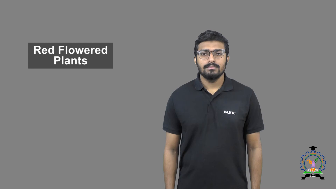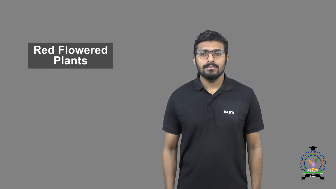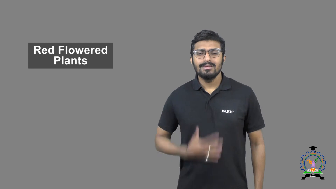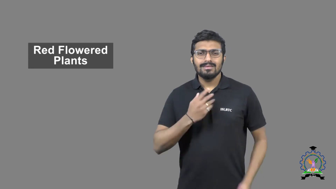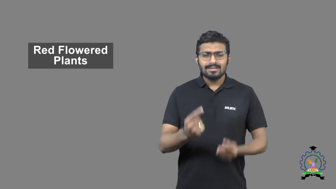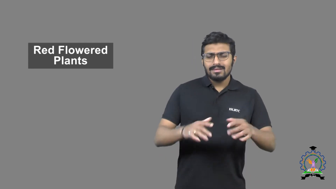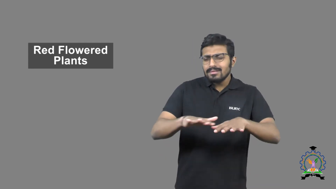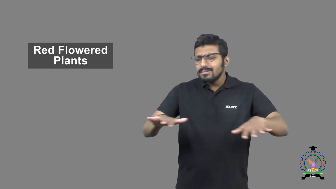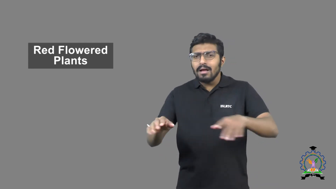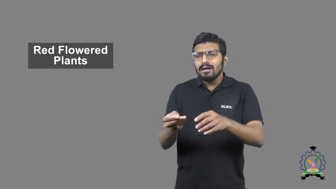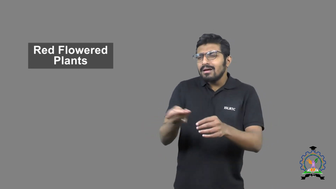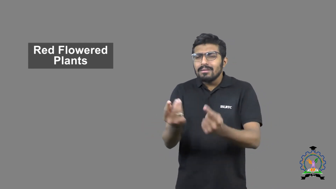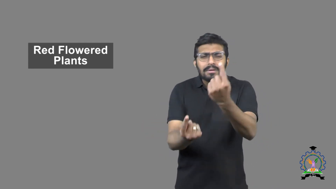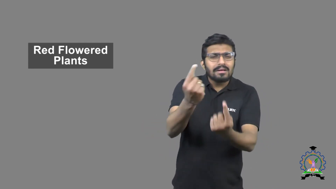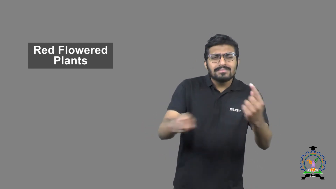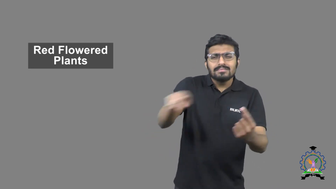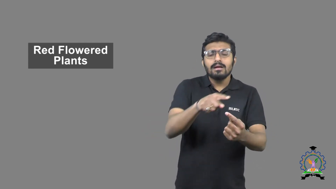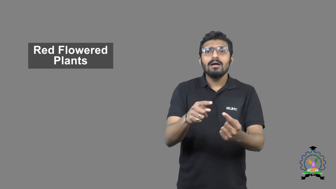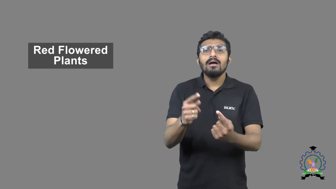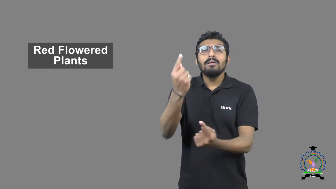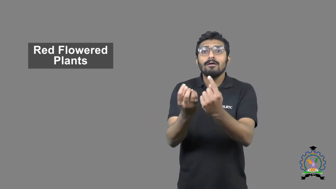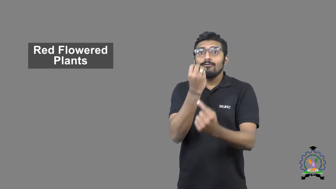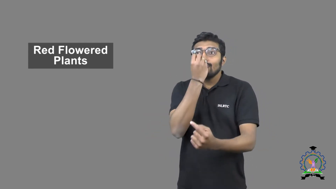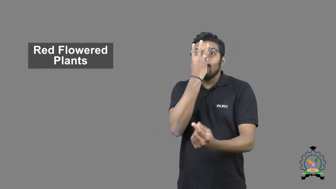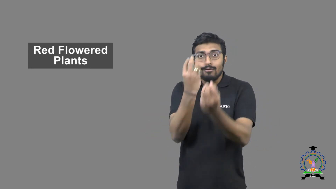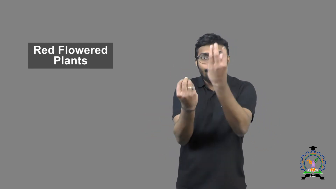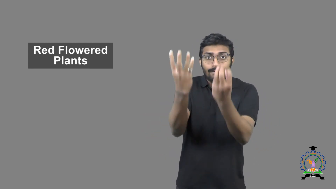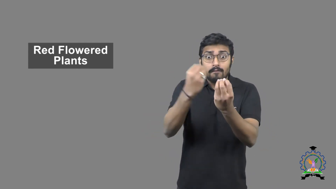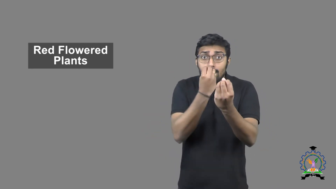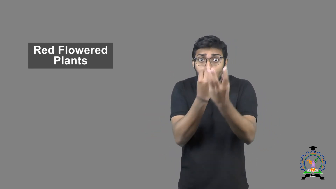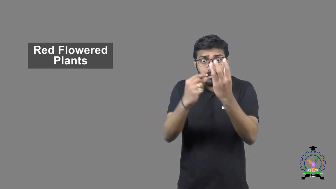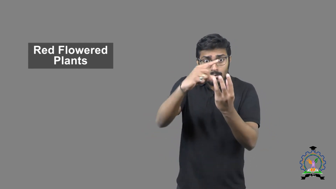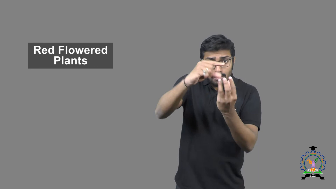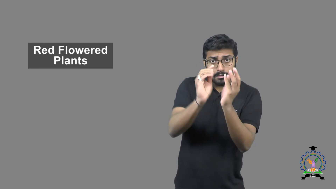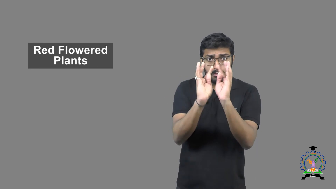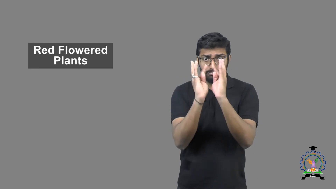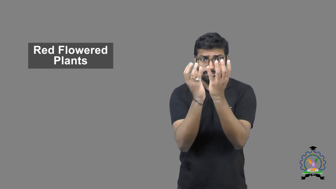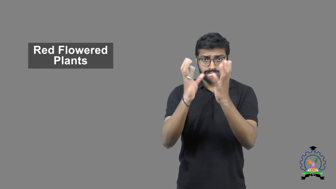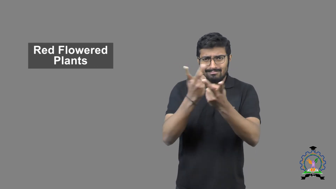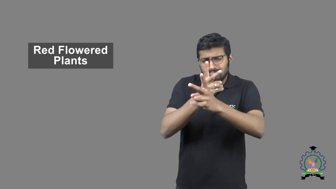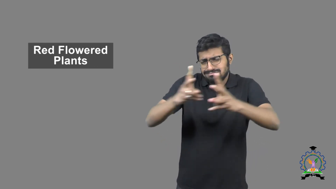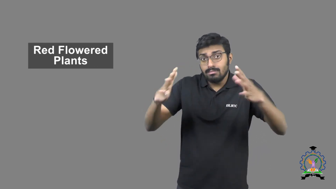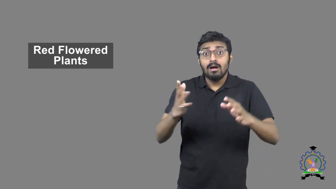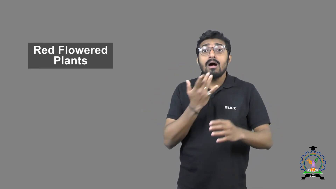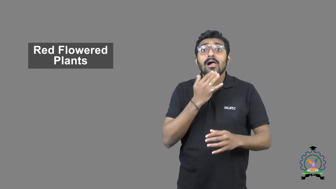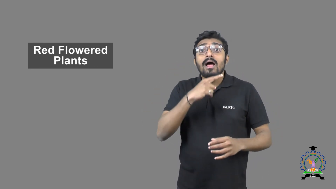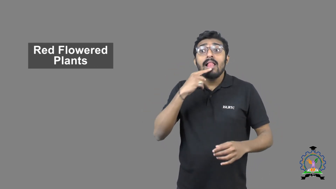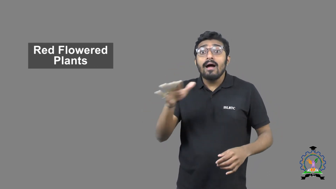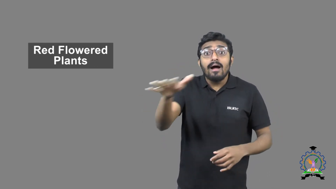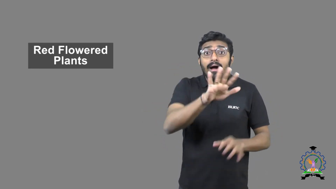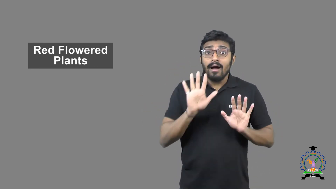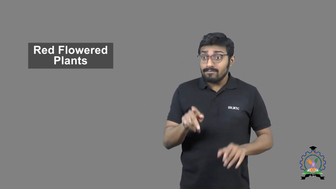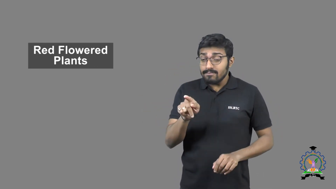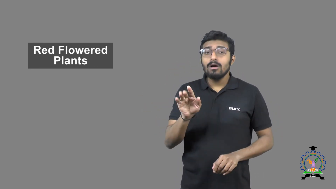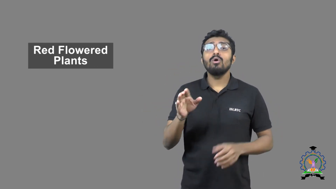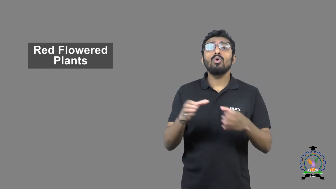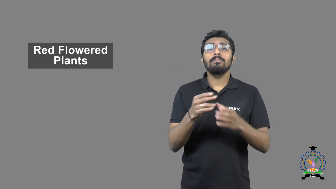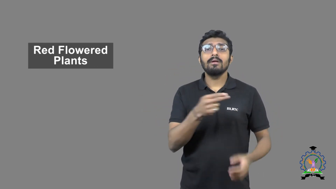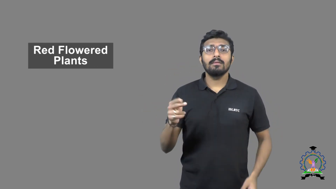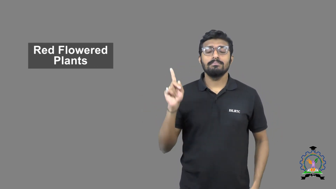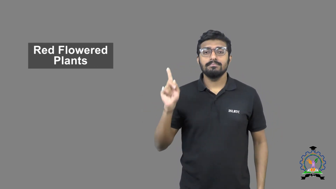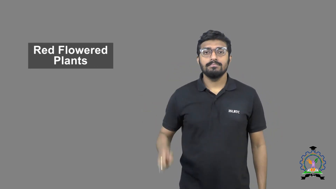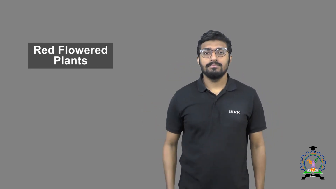Red Flowered Plants